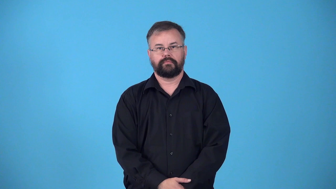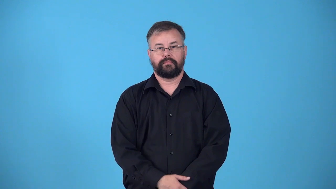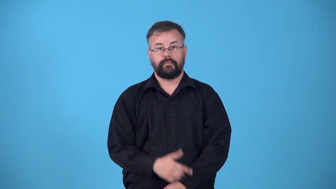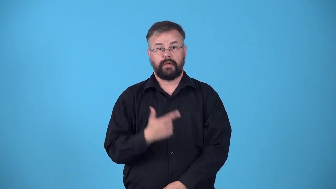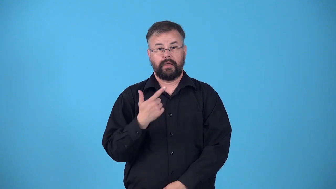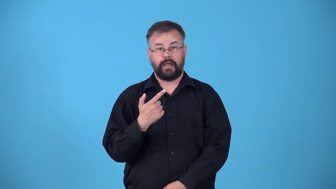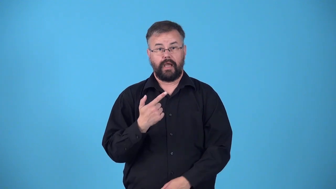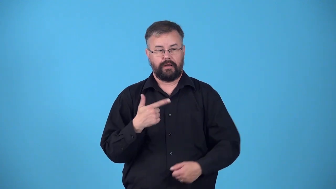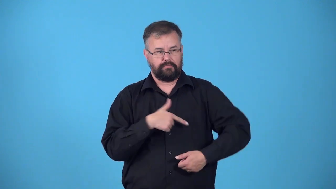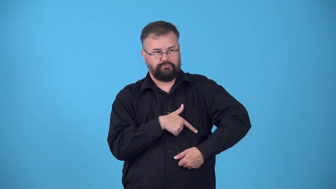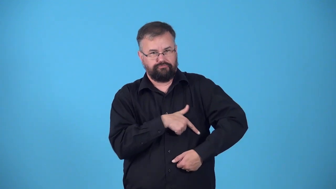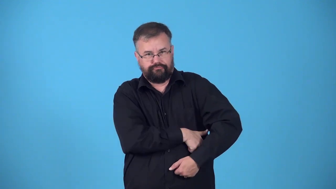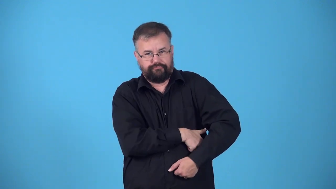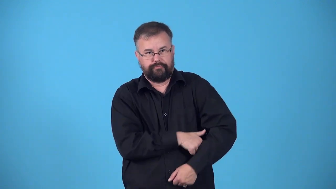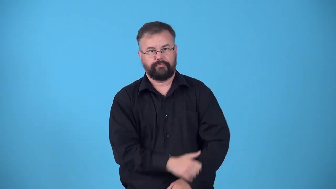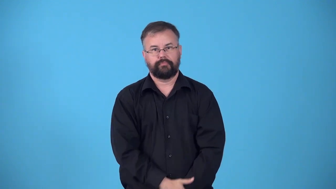pack a gun